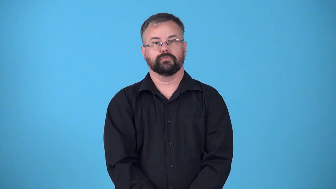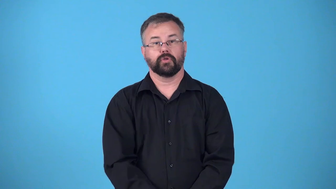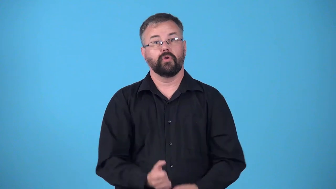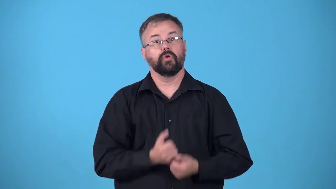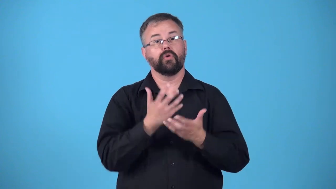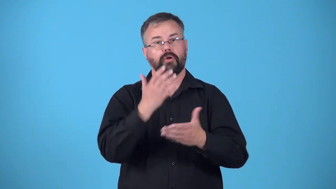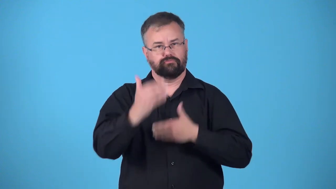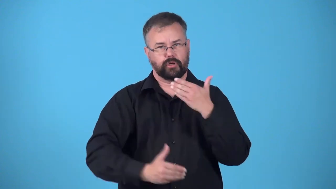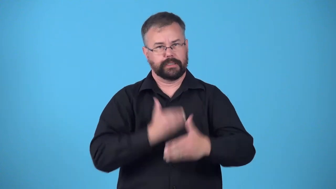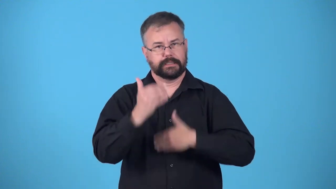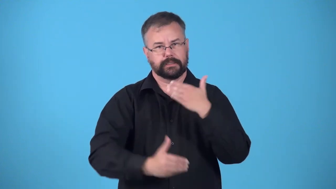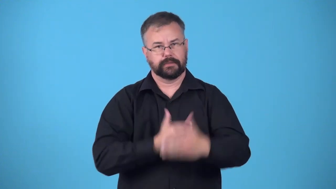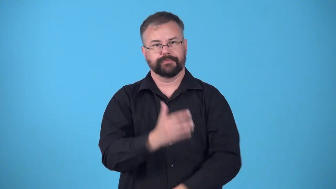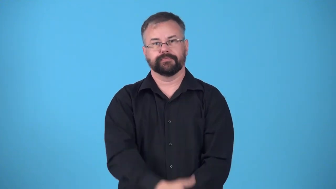carry forward